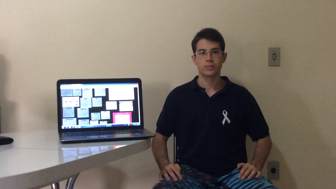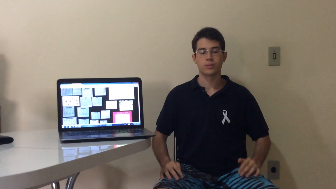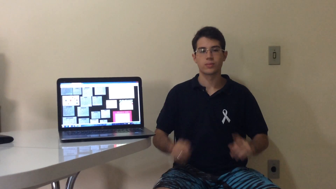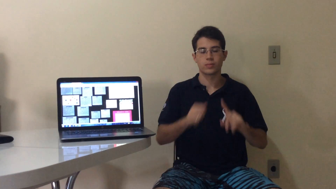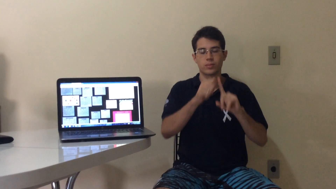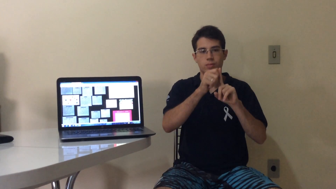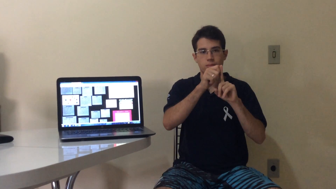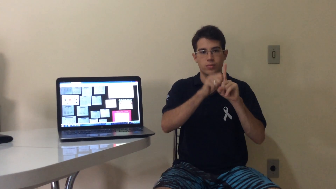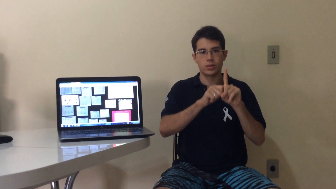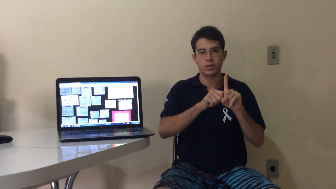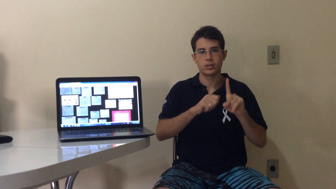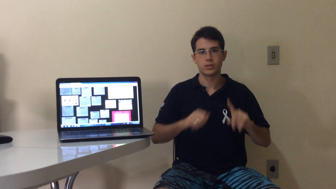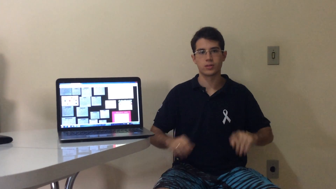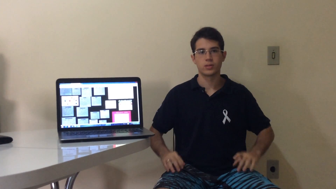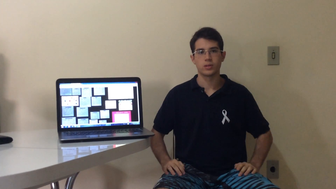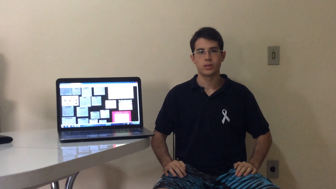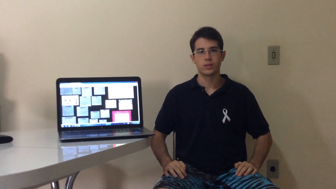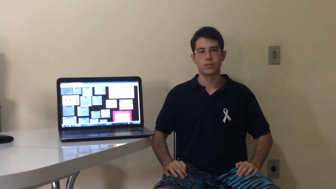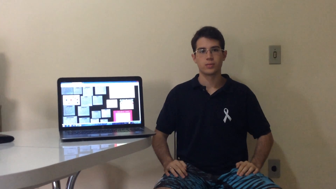month